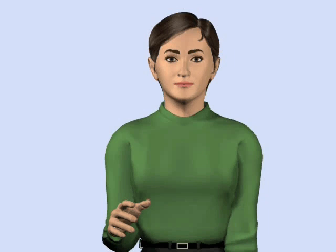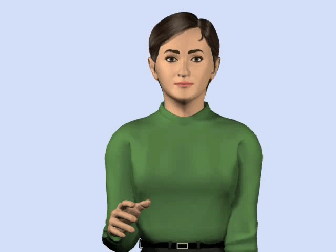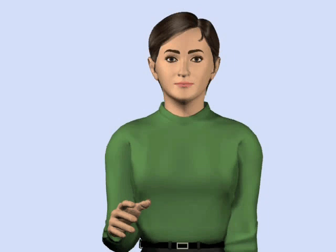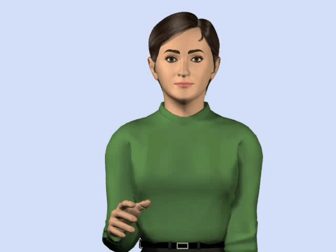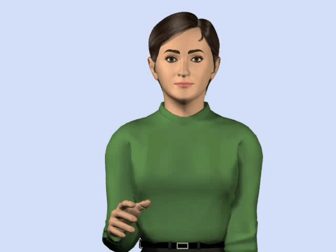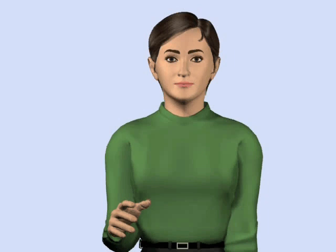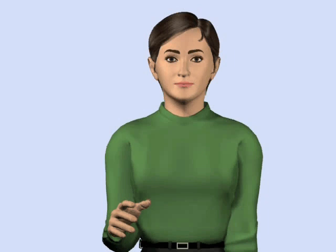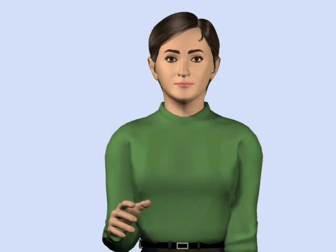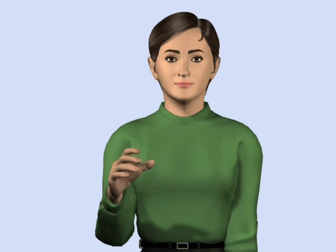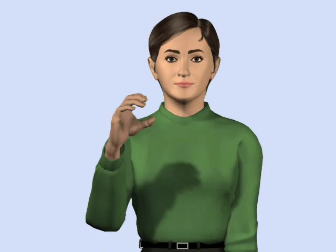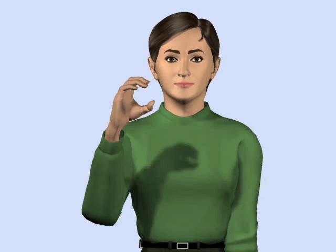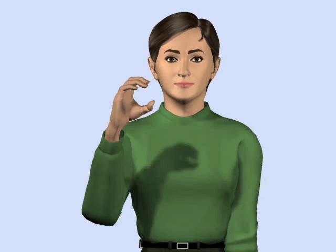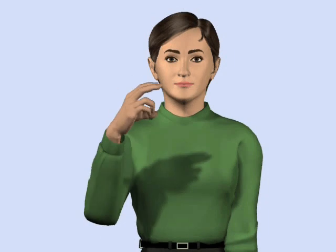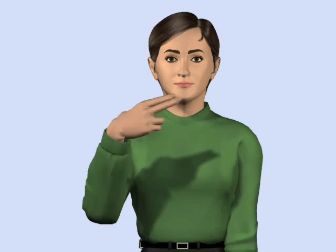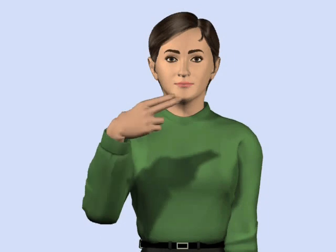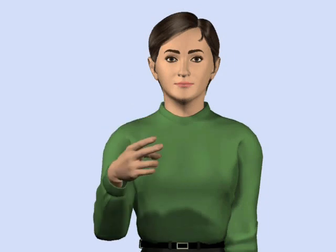Chapel Hill,NC